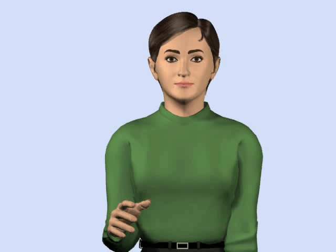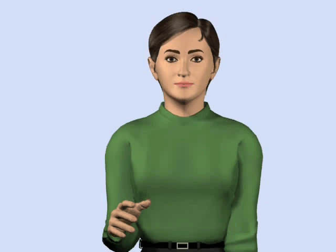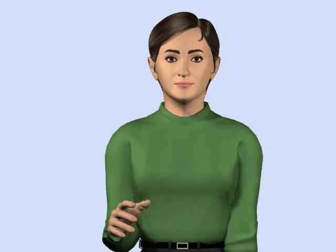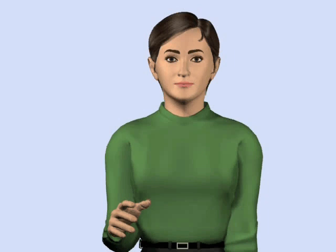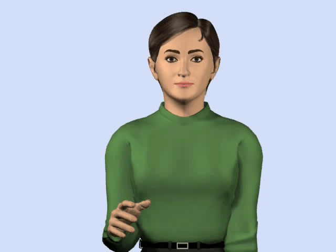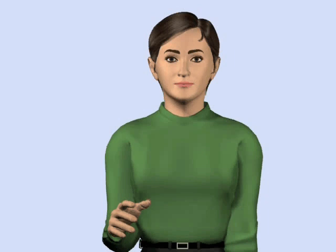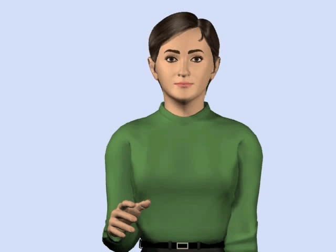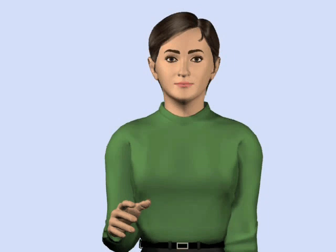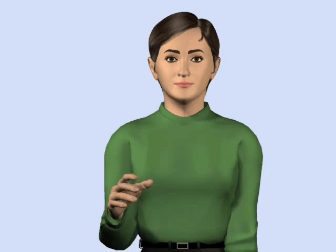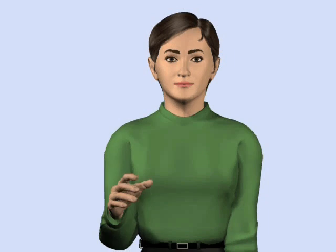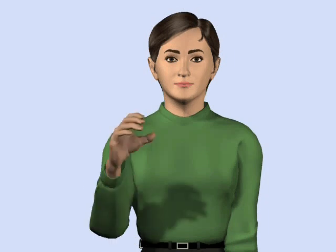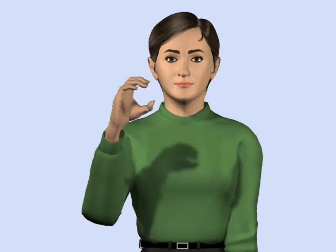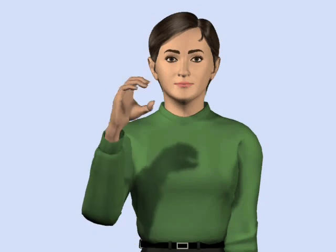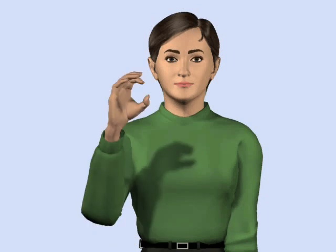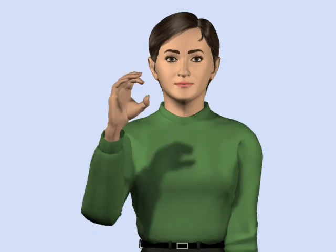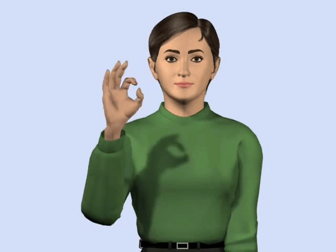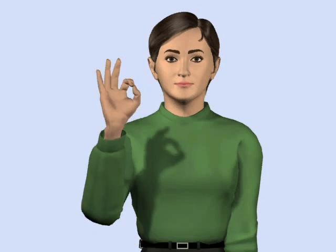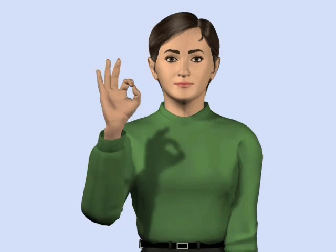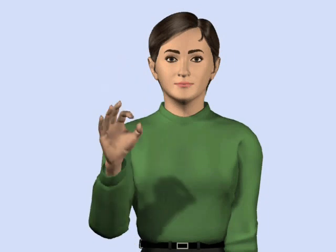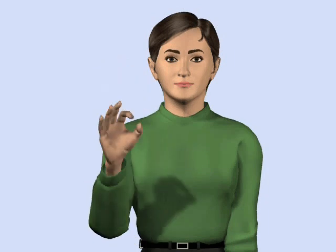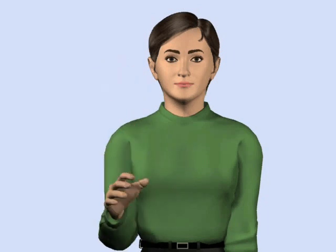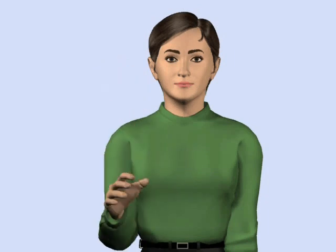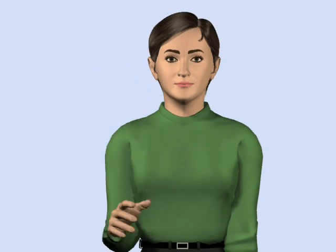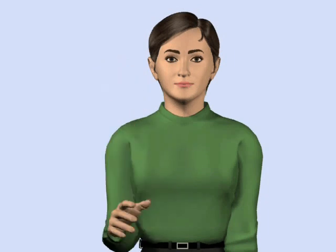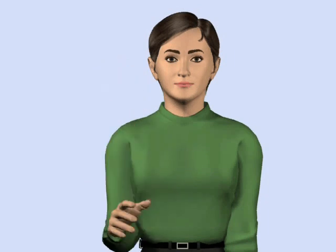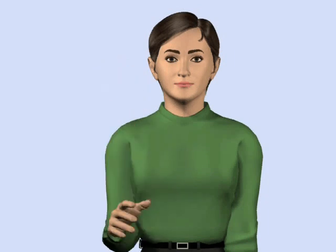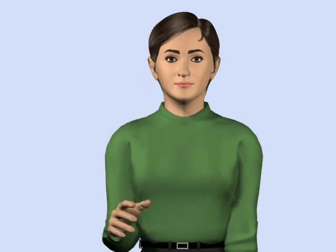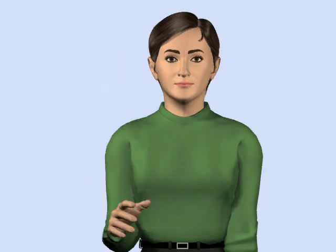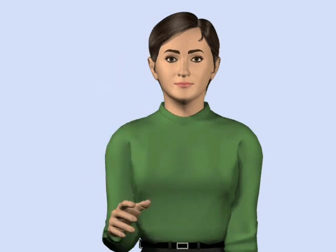Cedar Falls,IO,Central Falls,RI